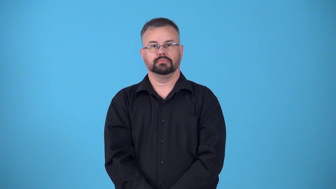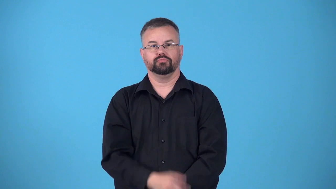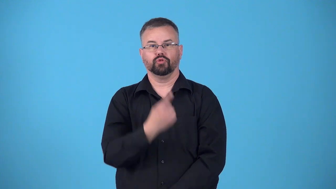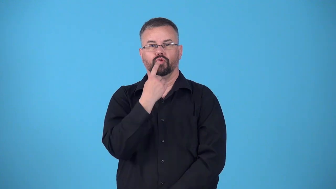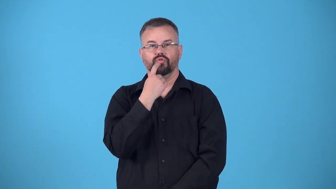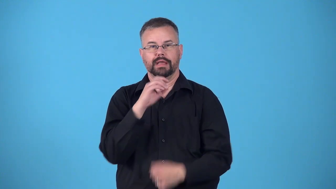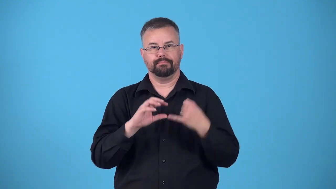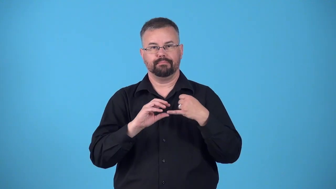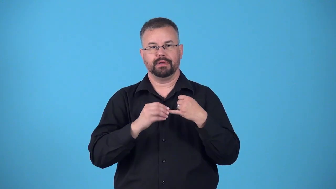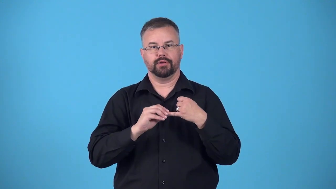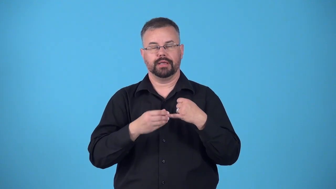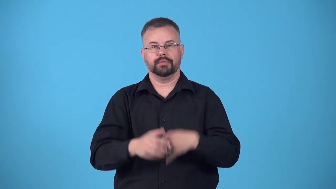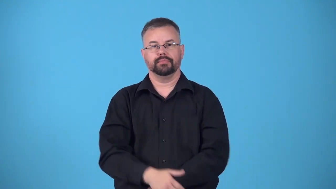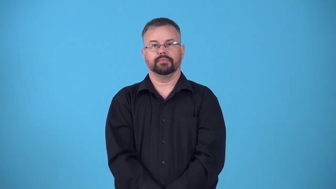redberry,red berry